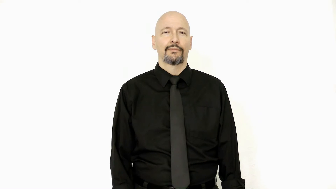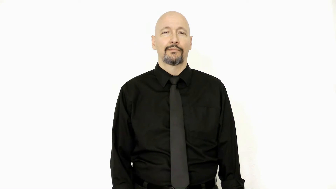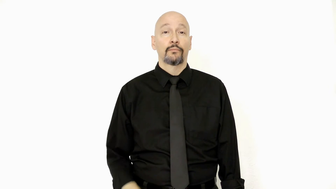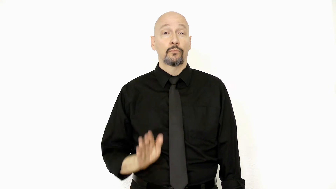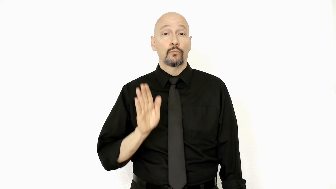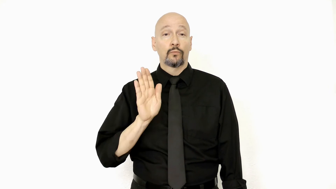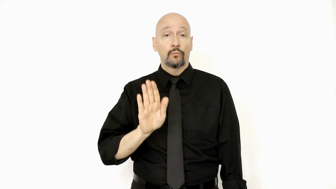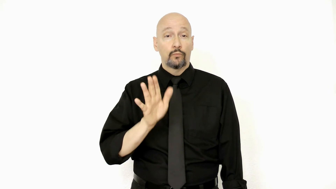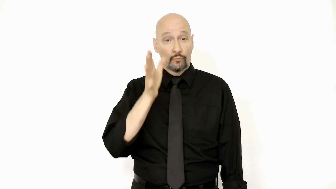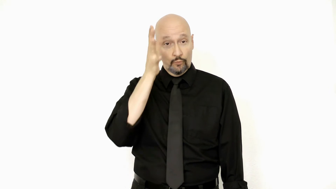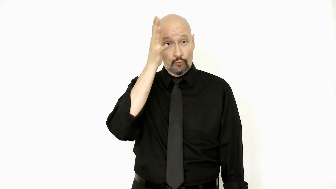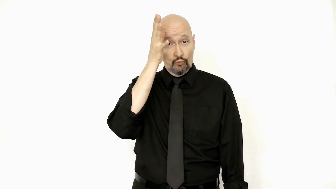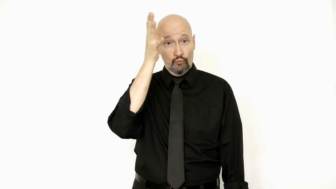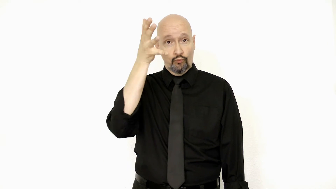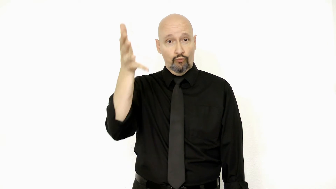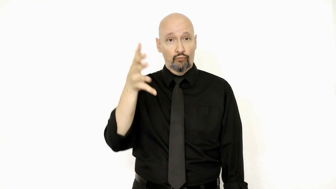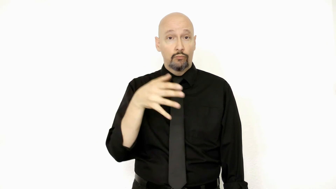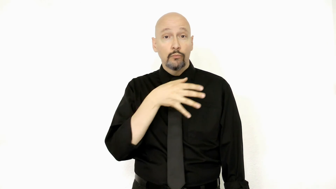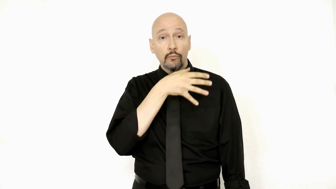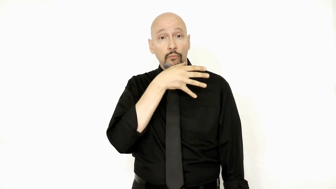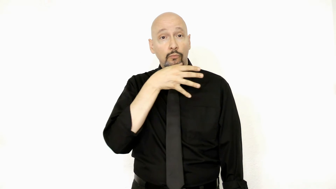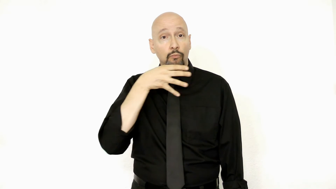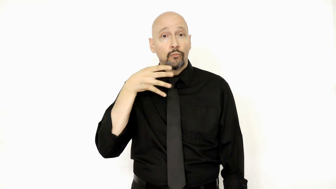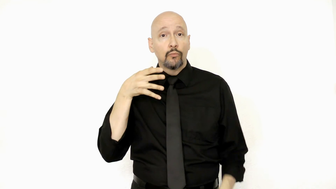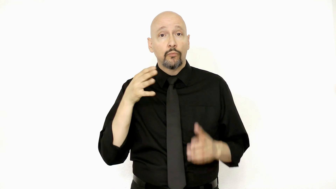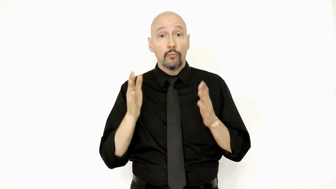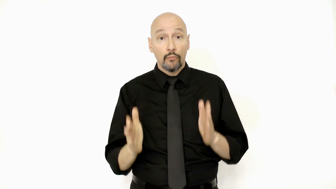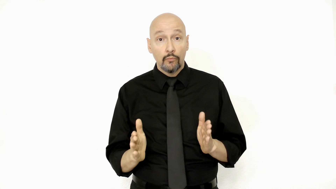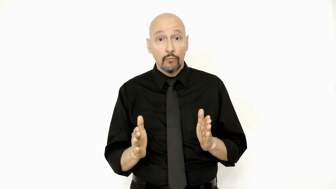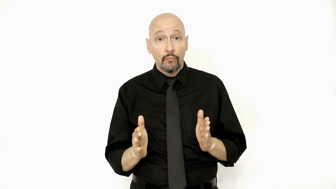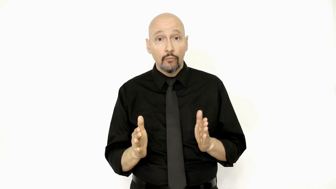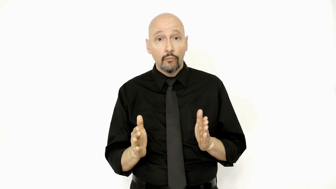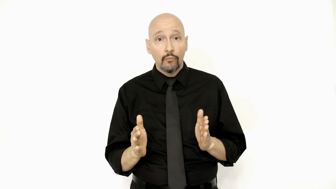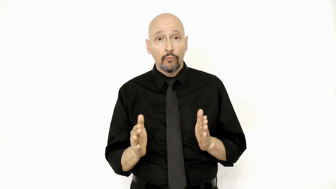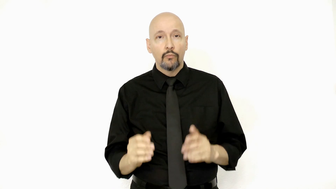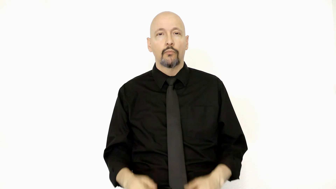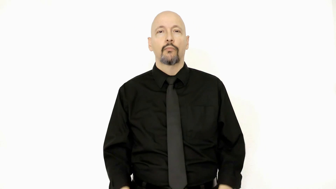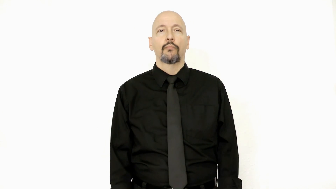YOUR GRANDPA FARMER?